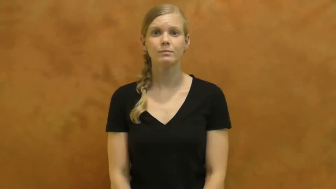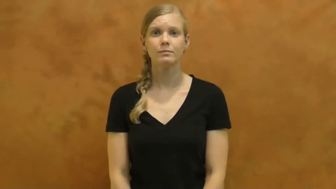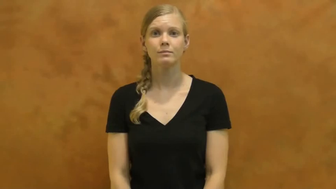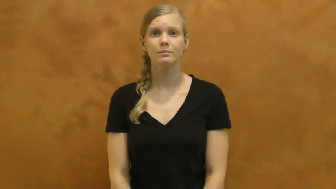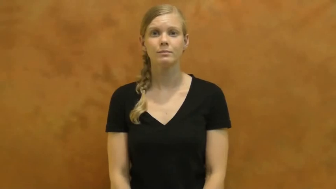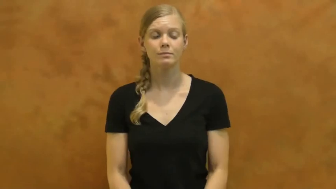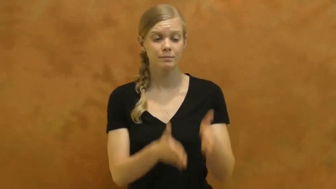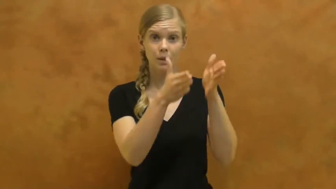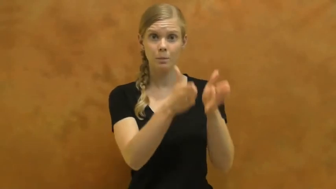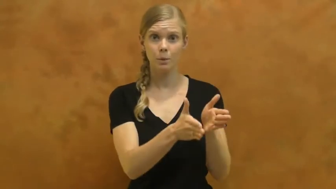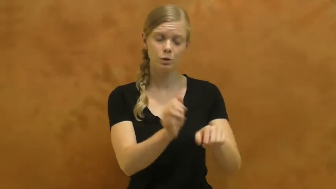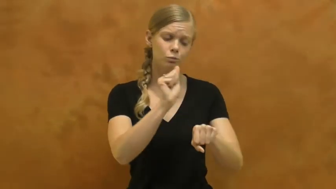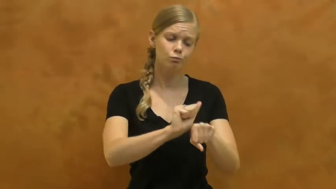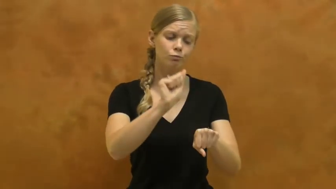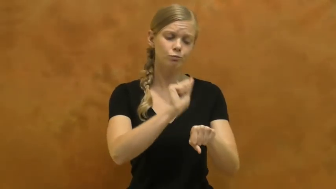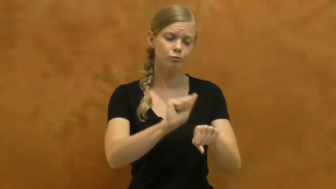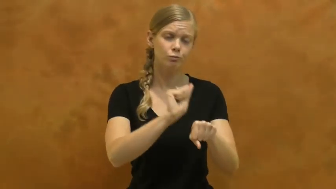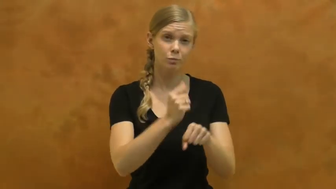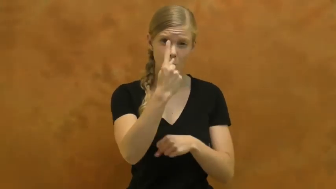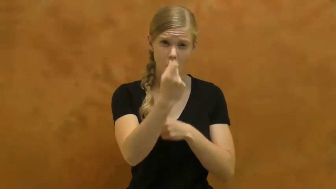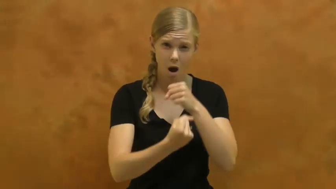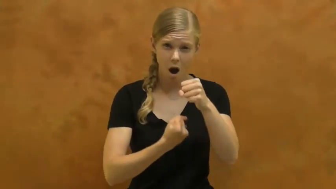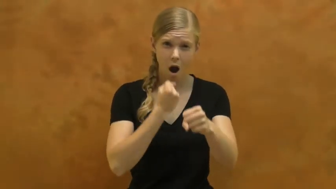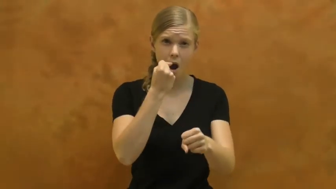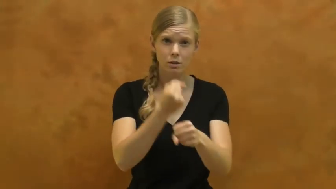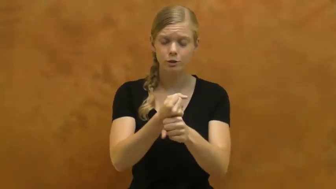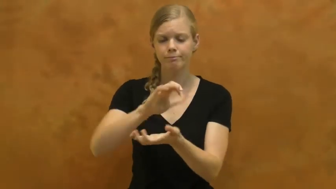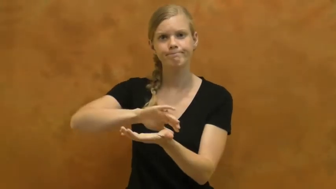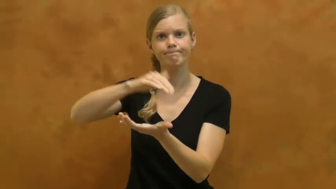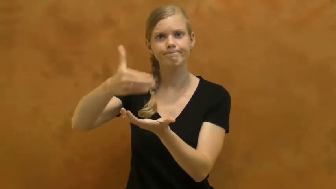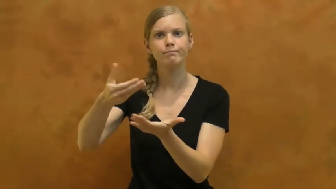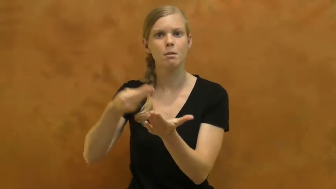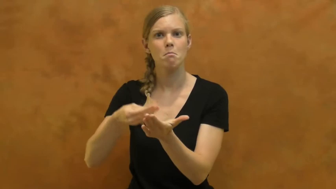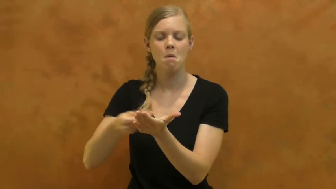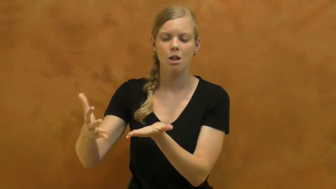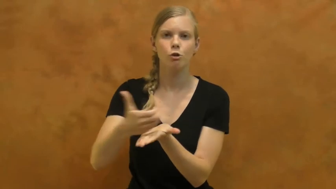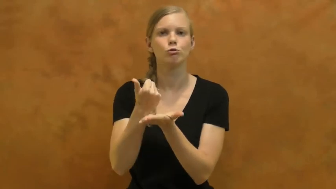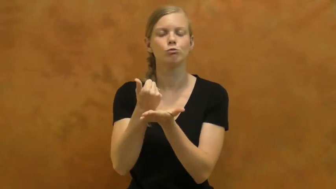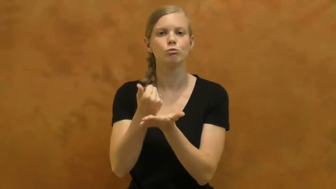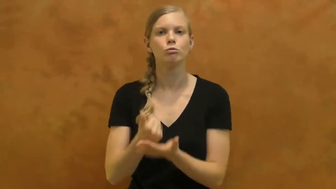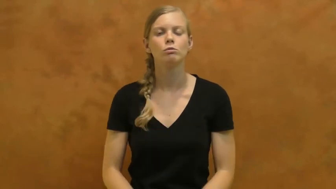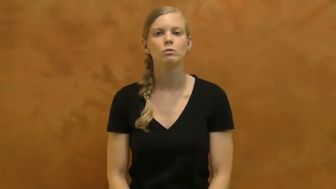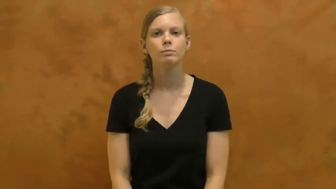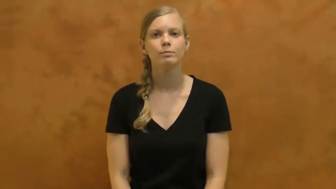average wage